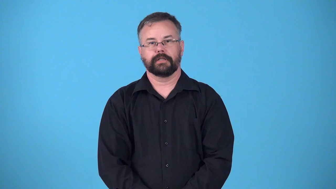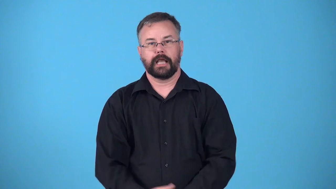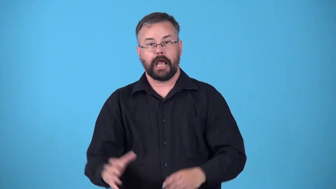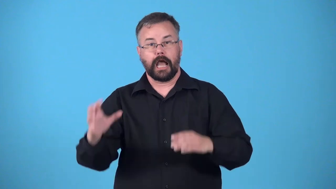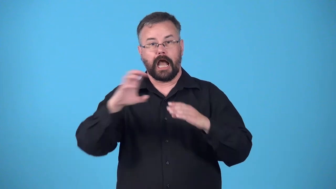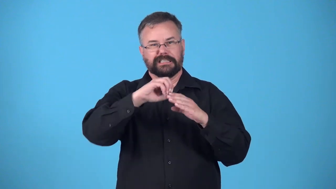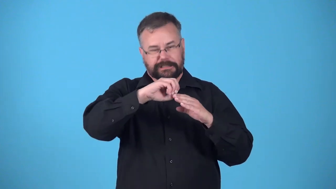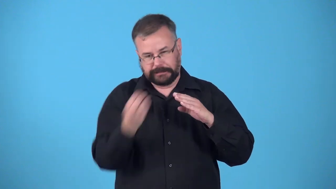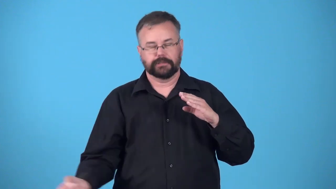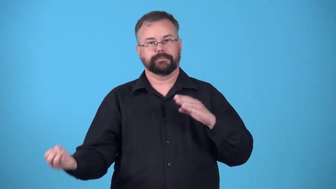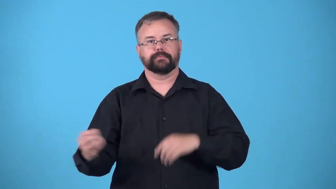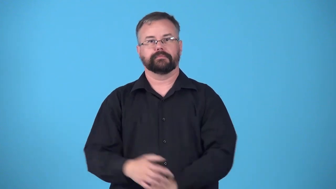chew away,chew off